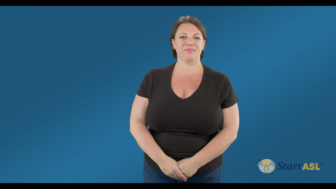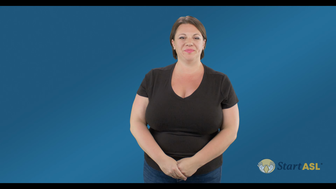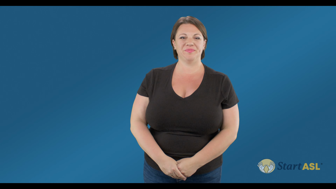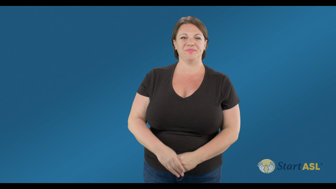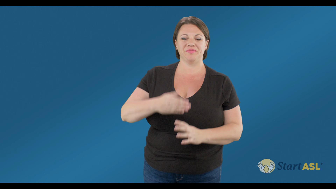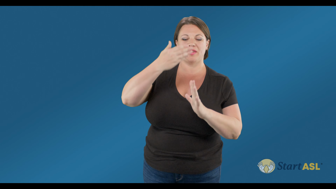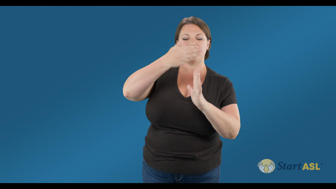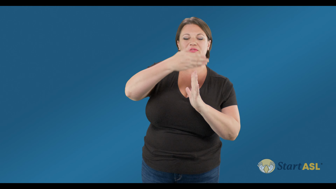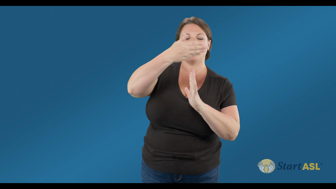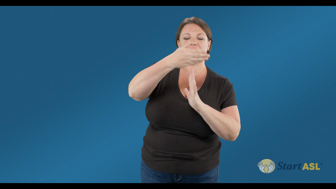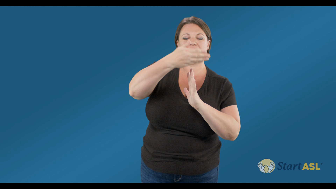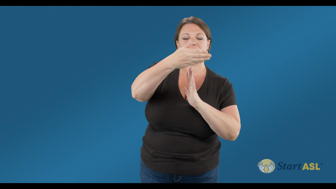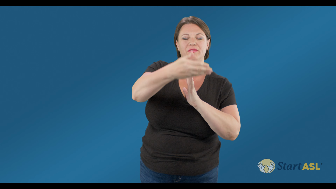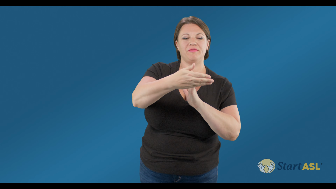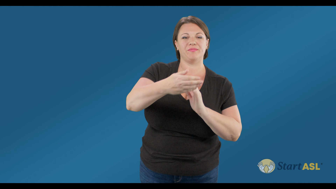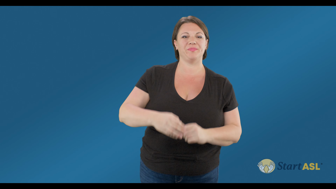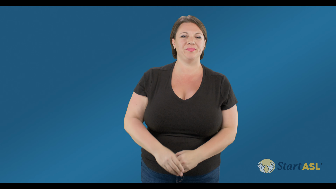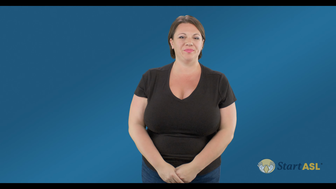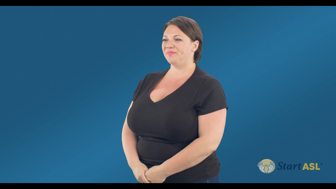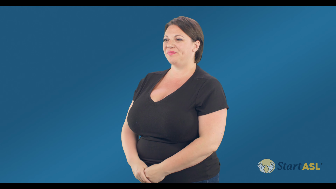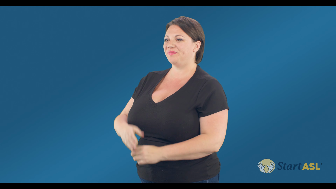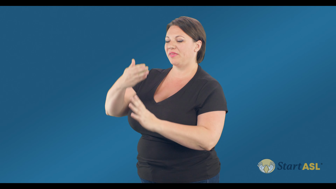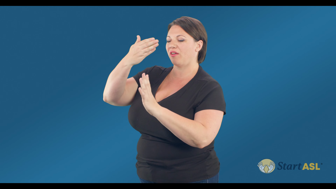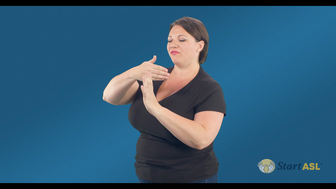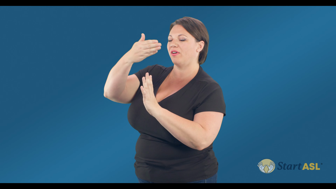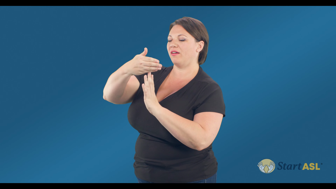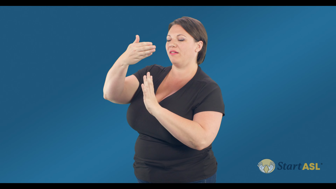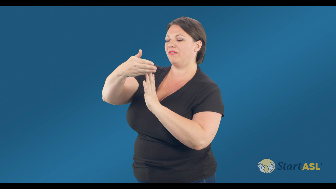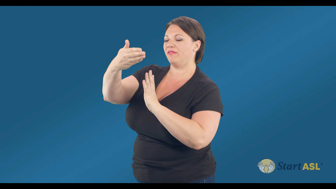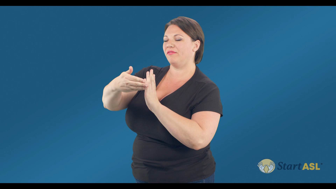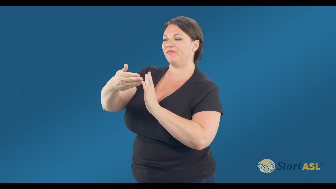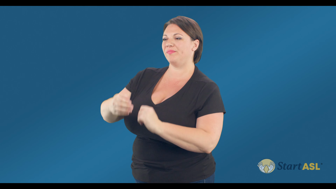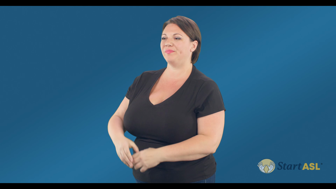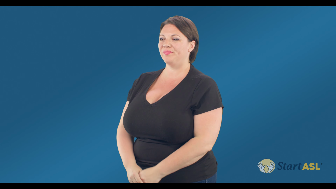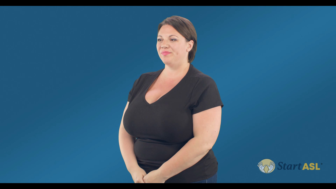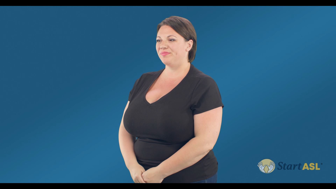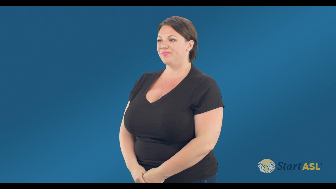file